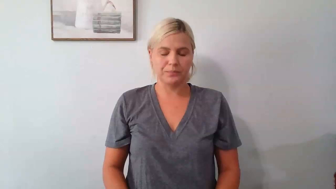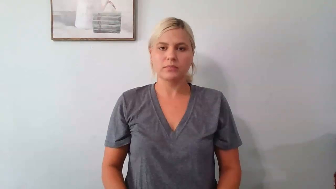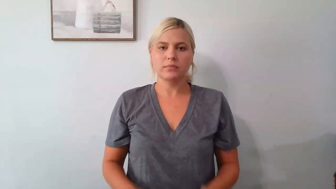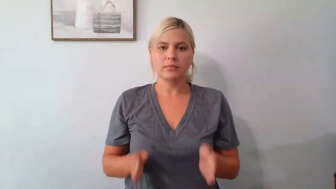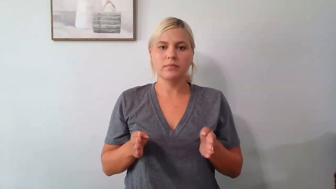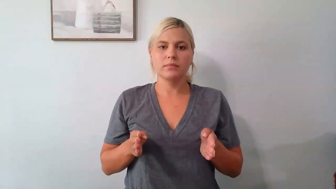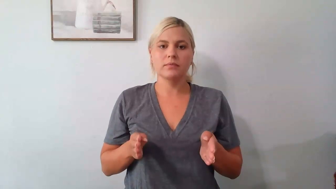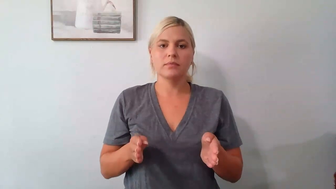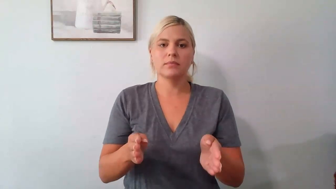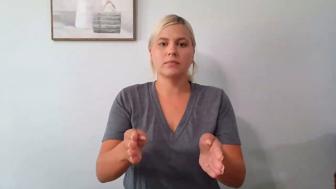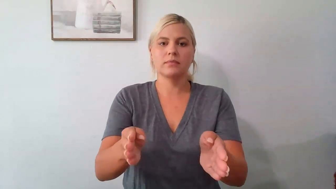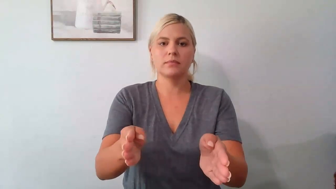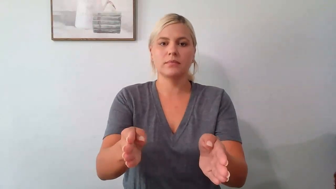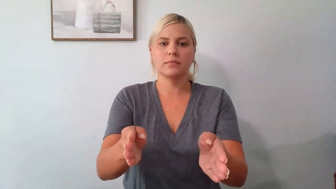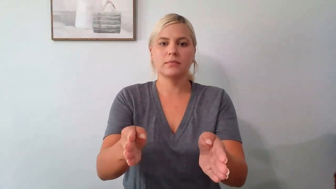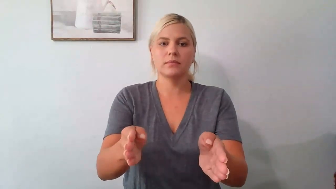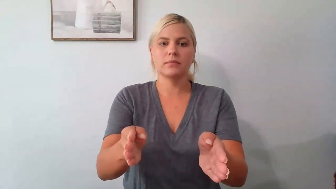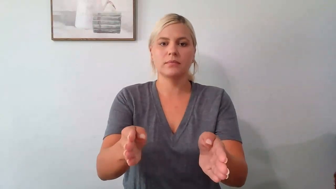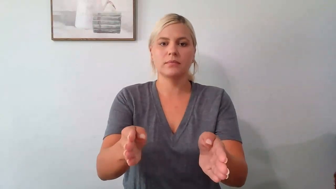STREET